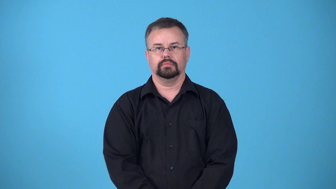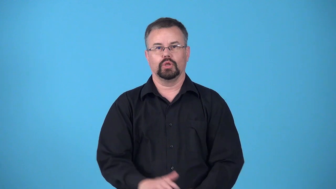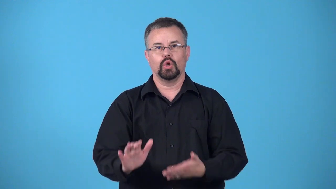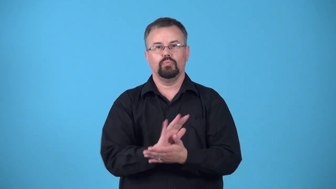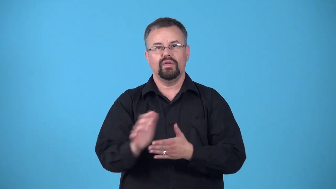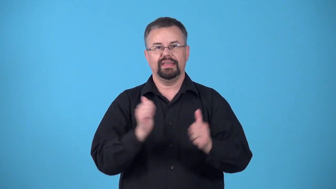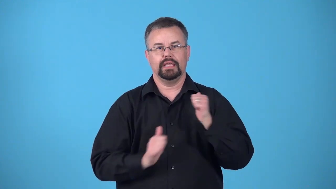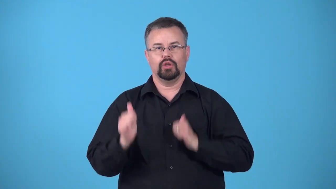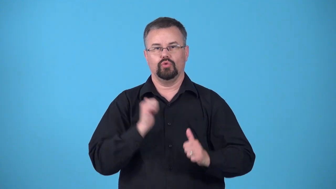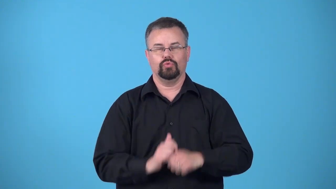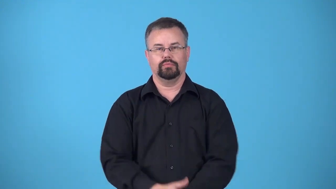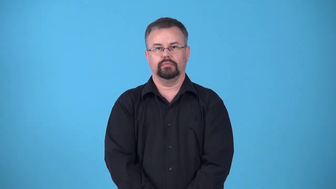silver screen